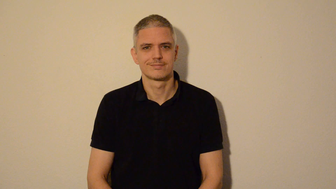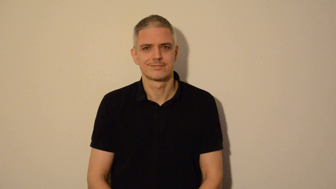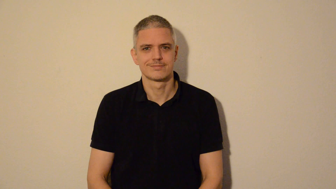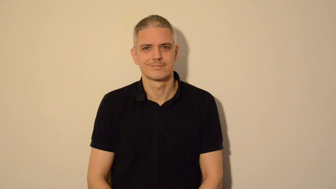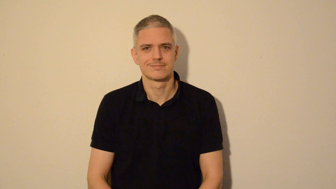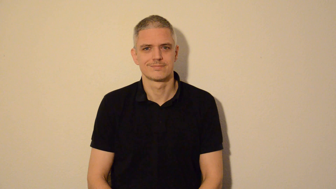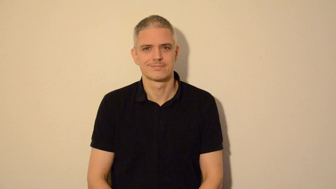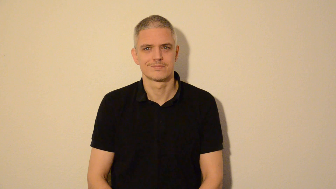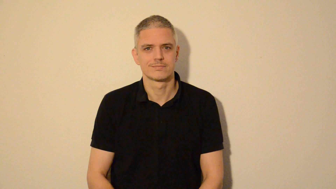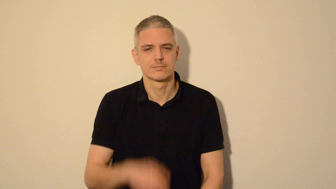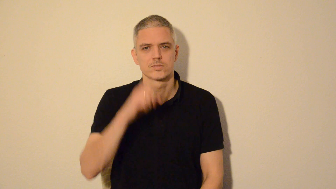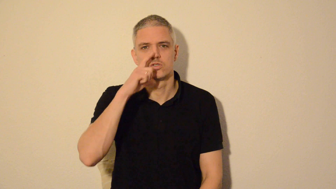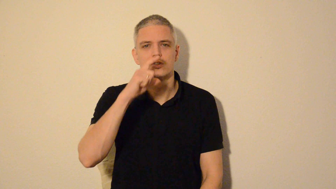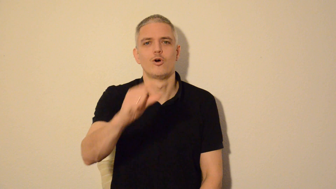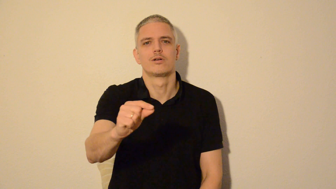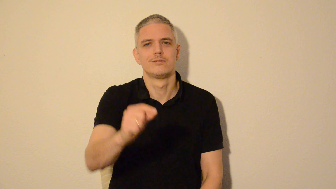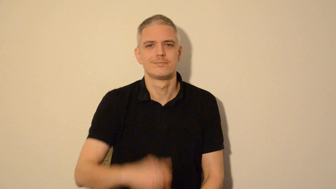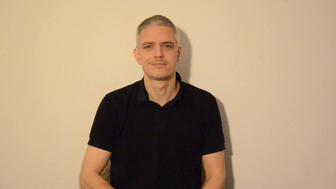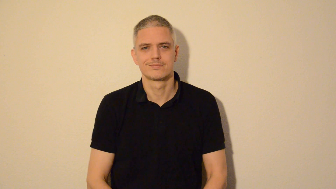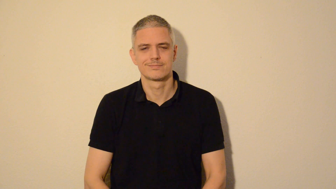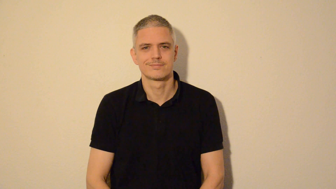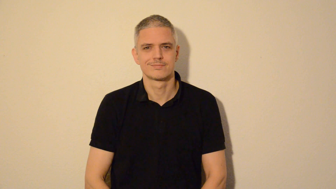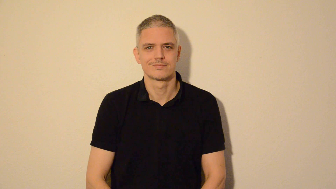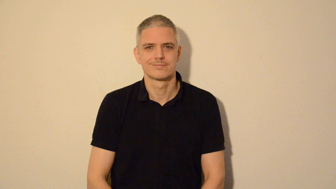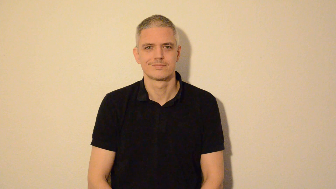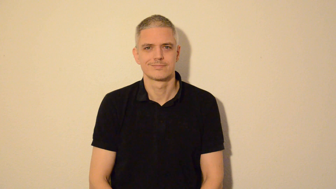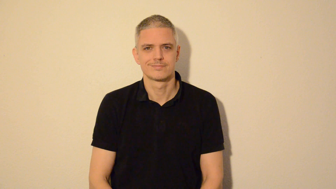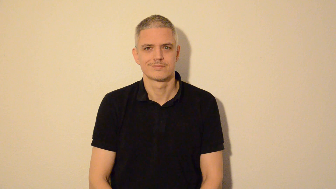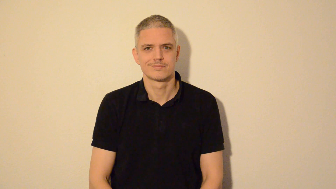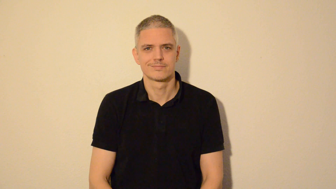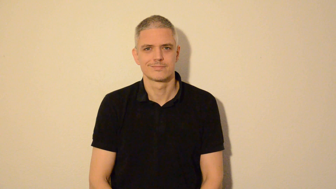stork